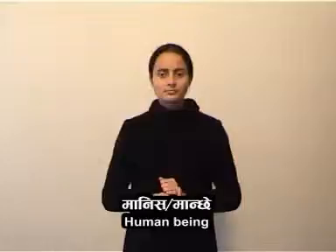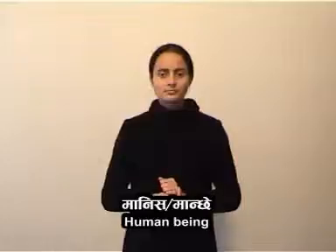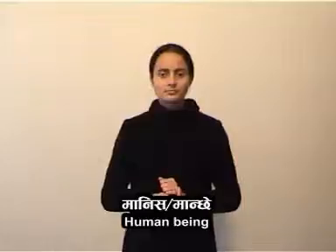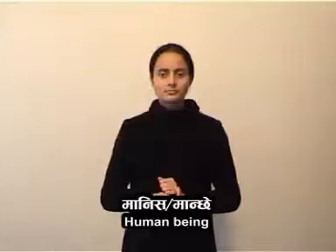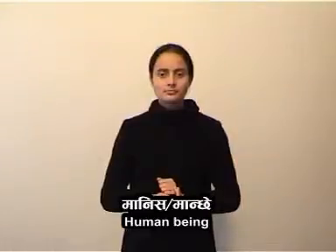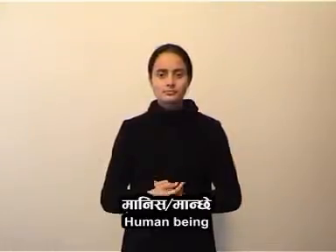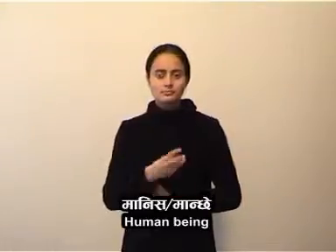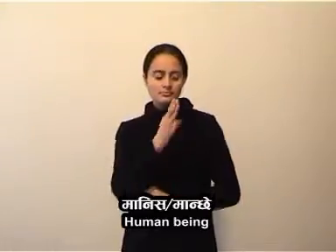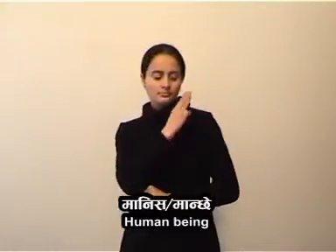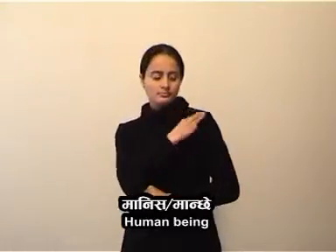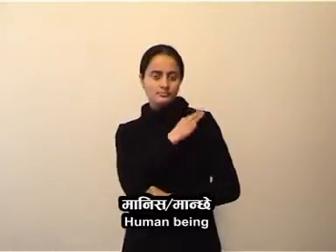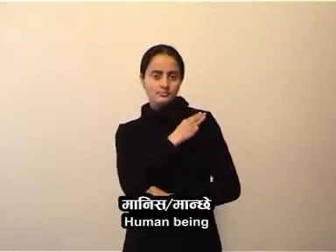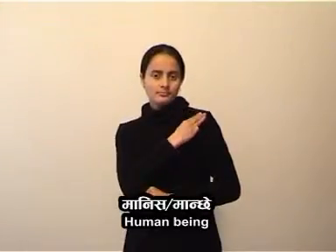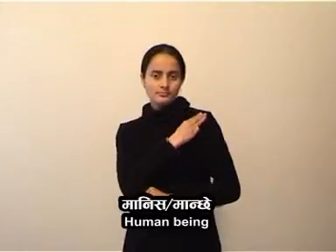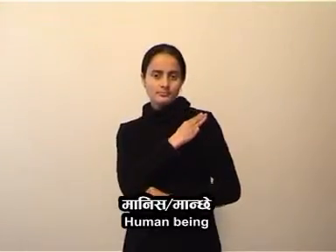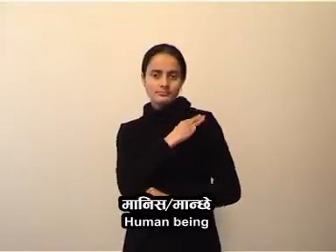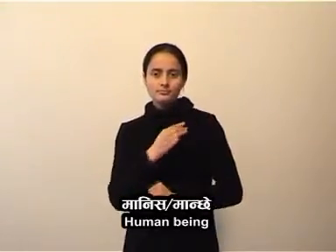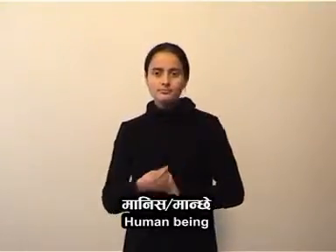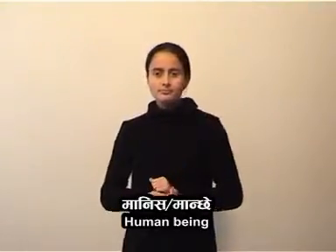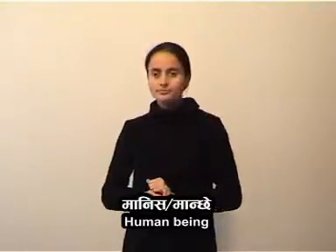people